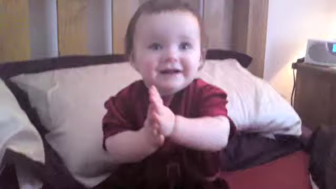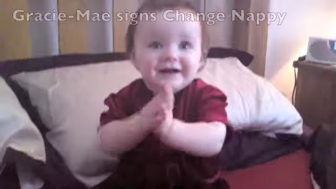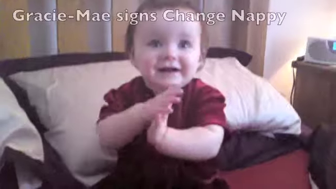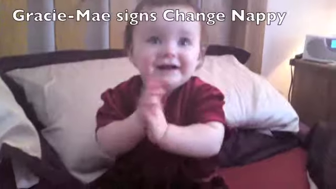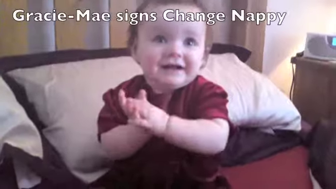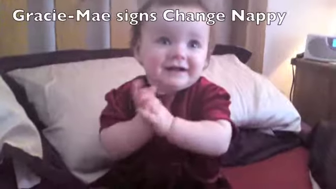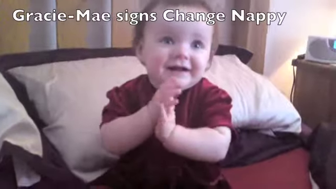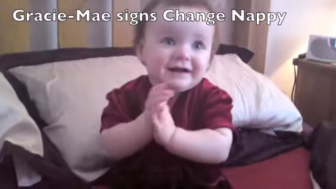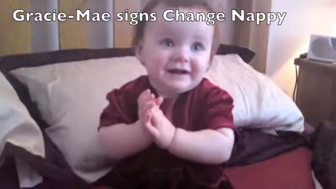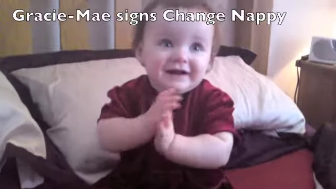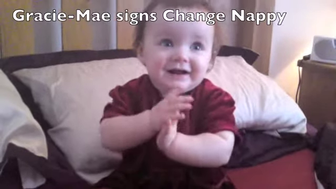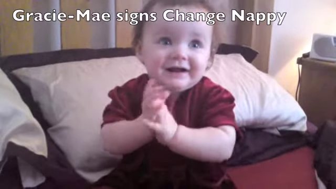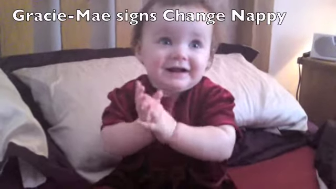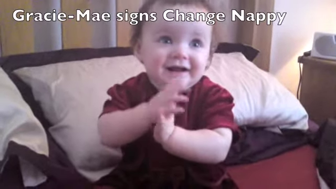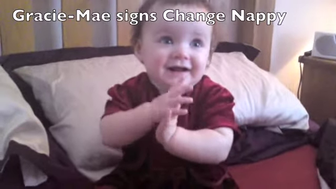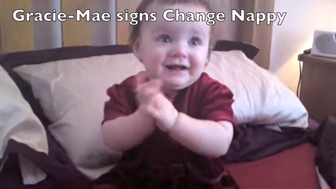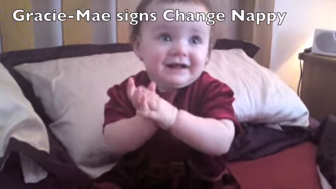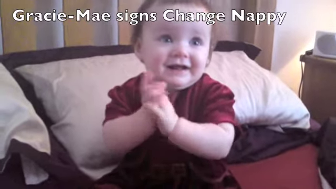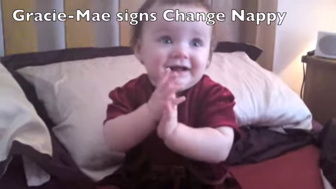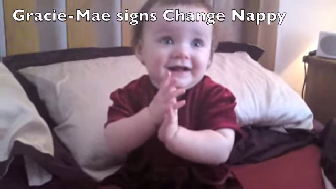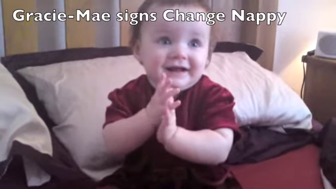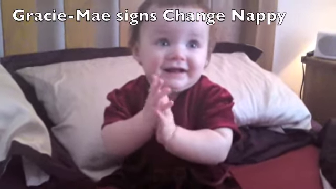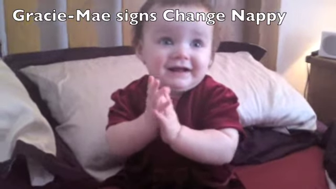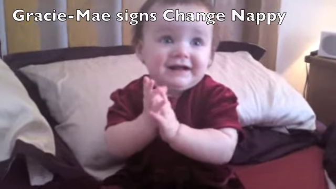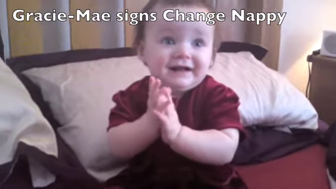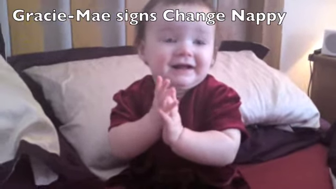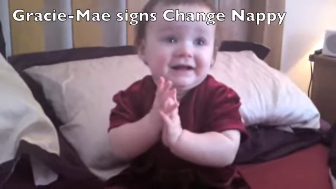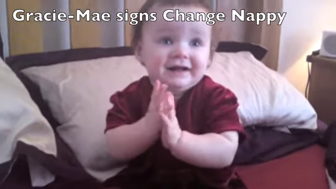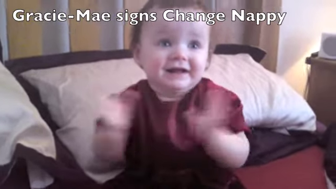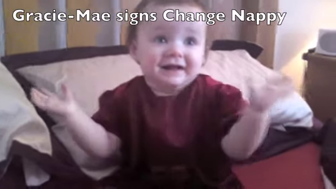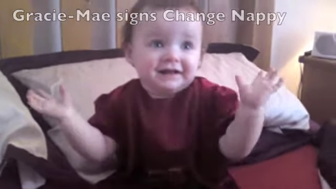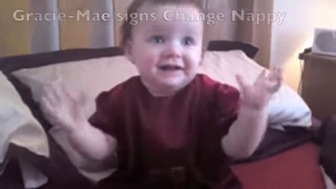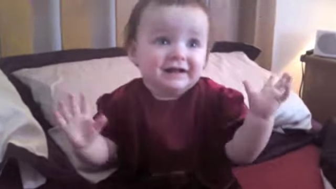Change Nappy